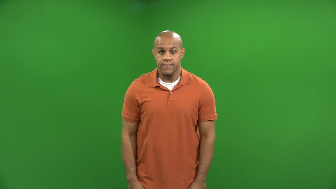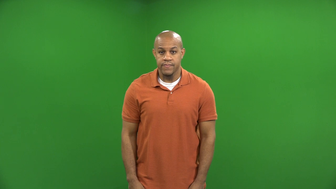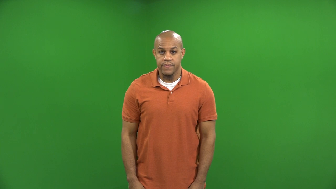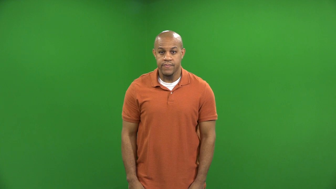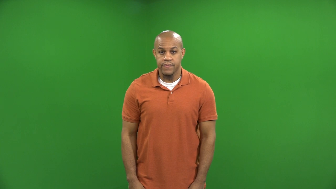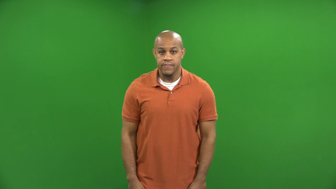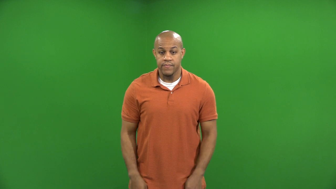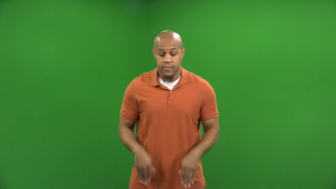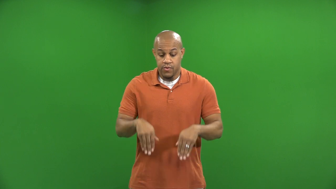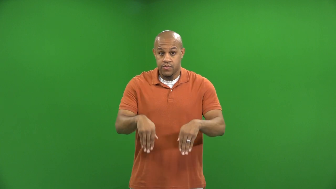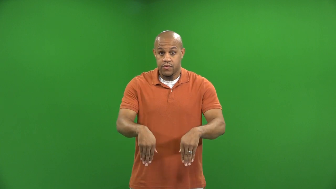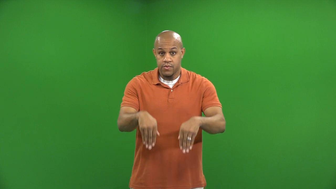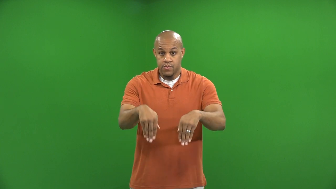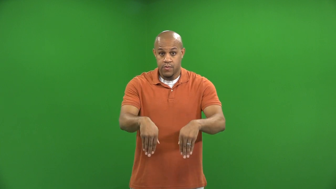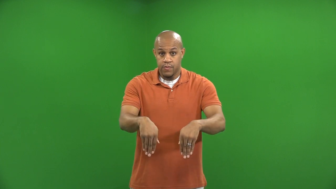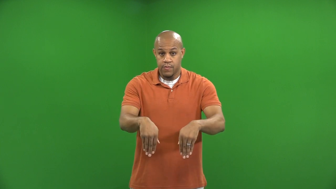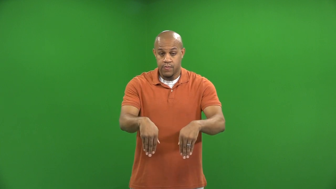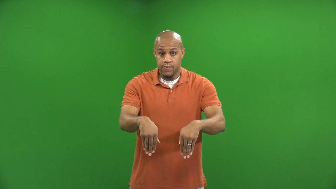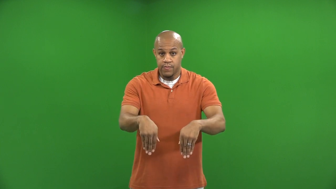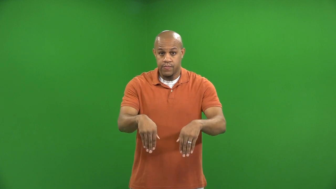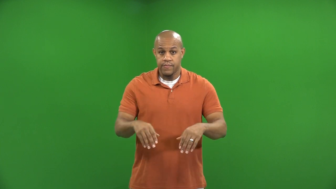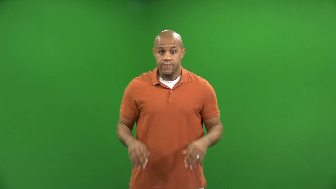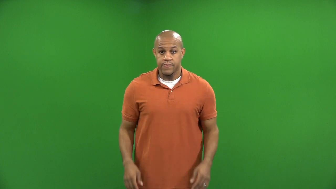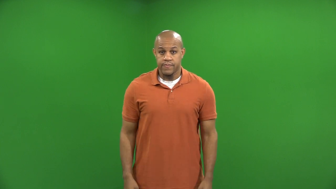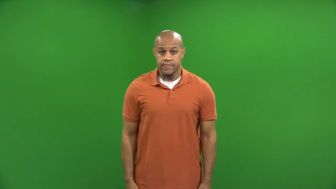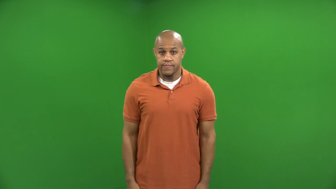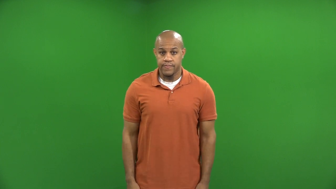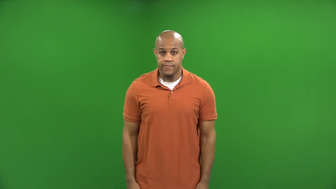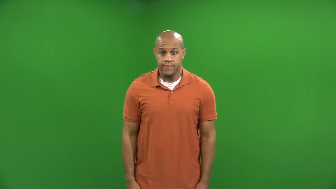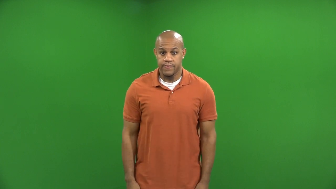Toe touch